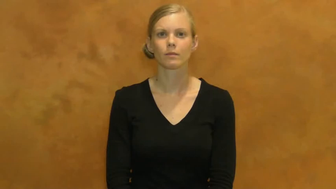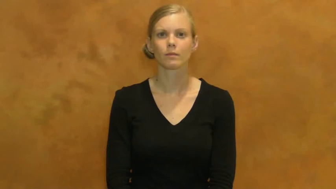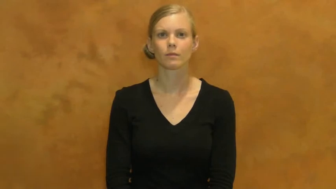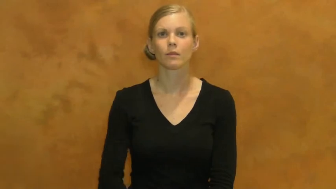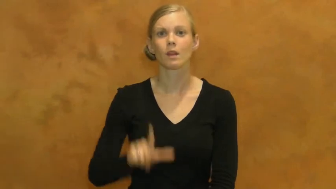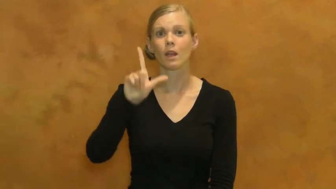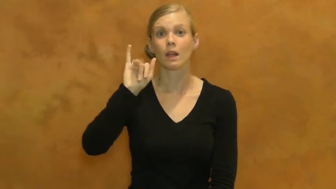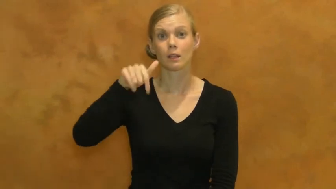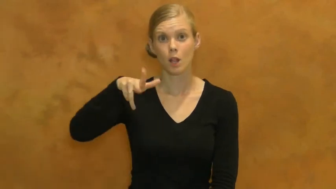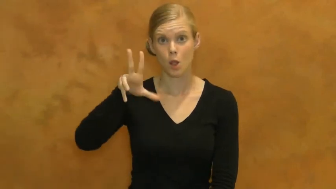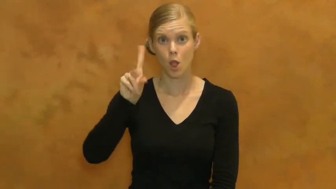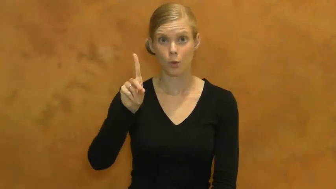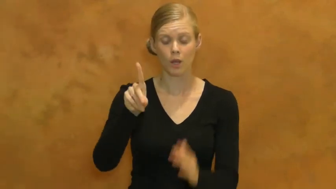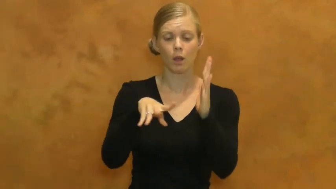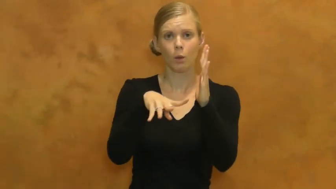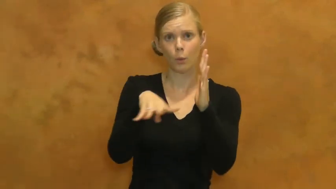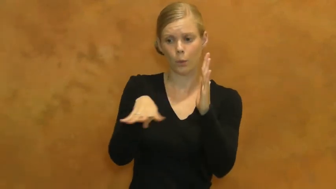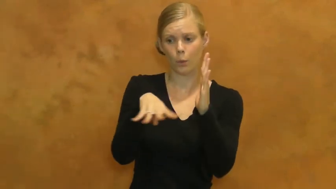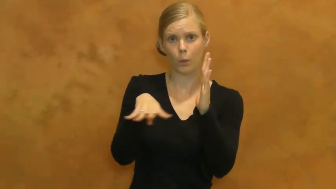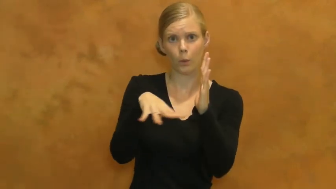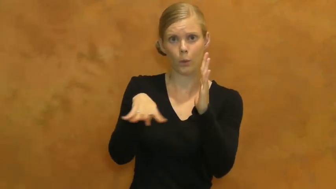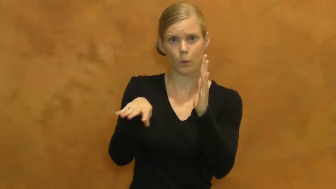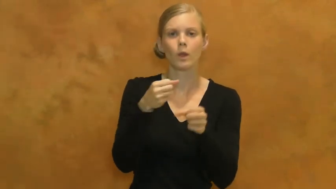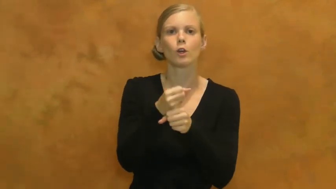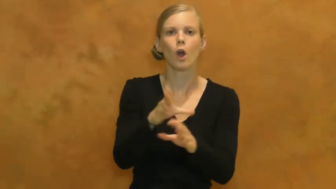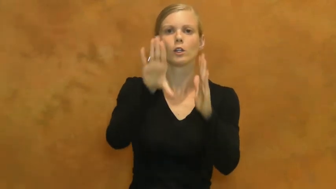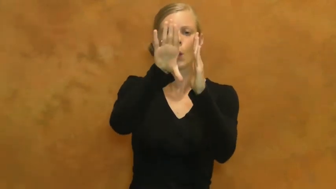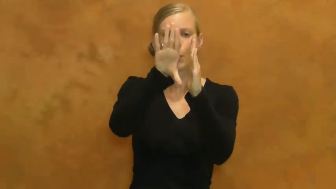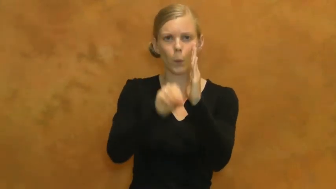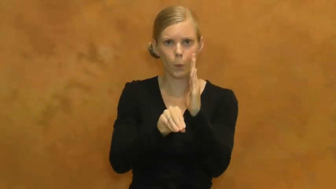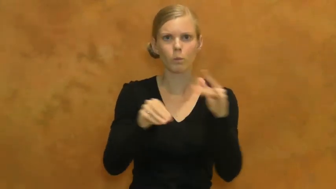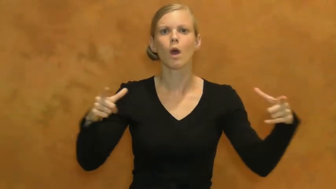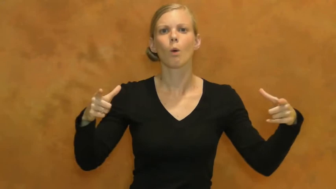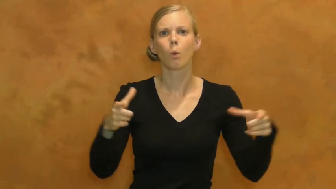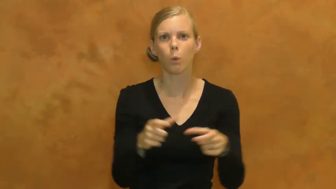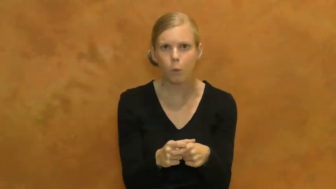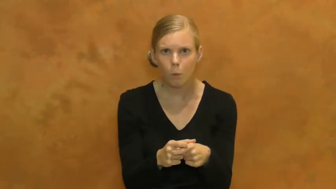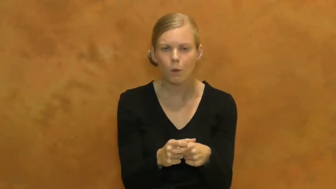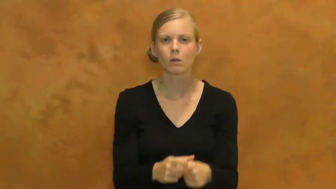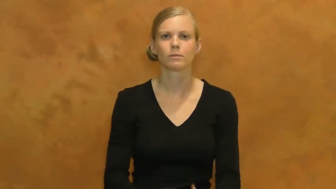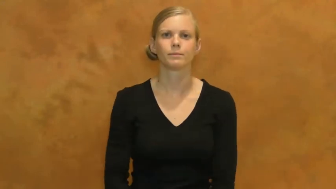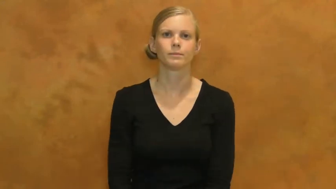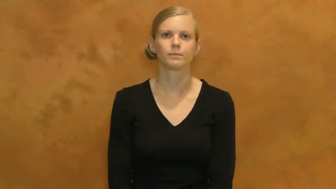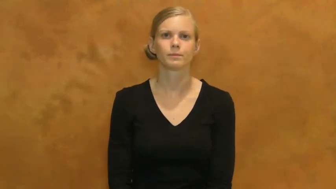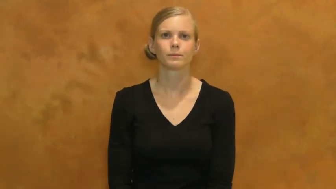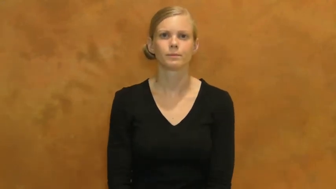drainage